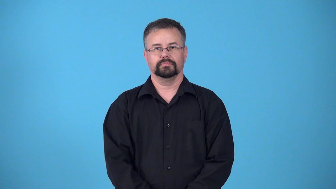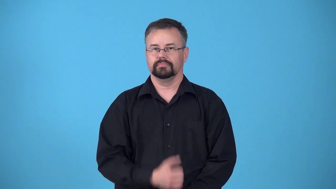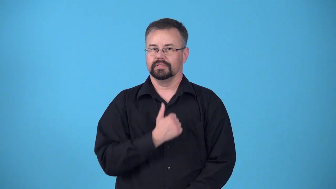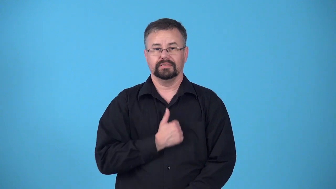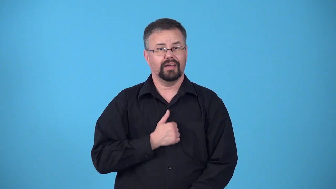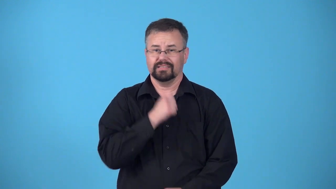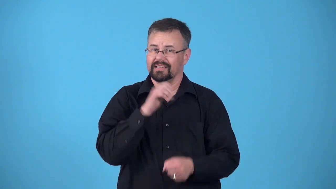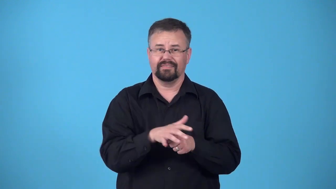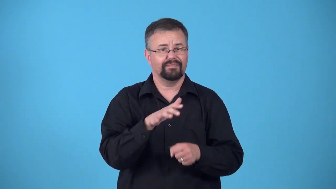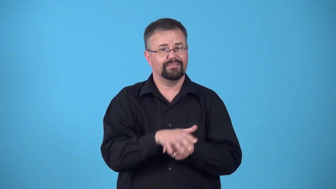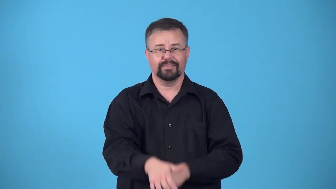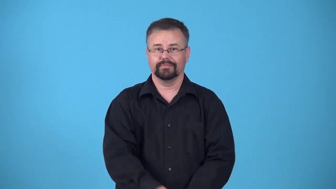what can sorry do